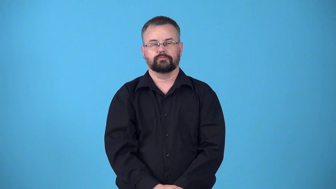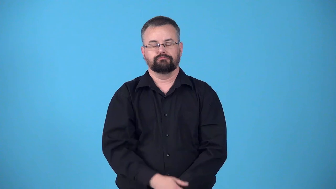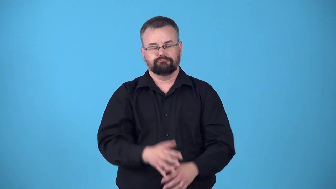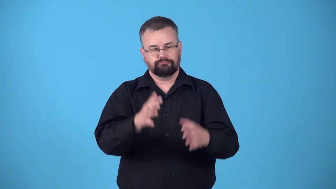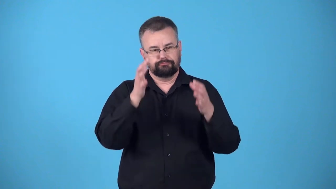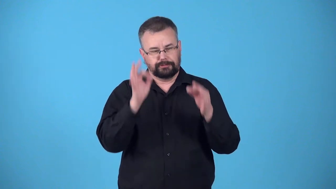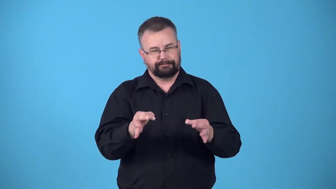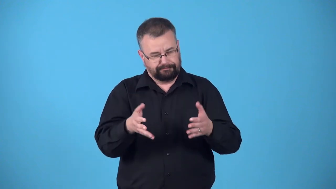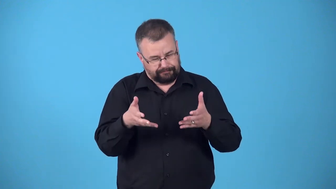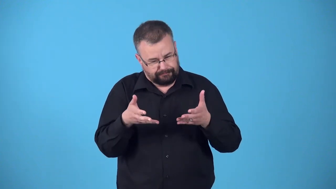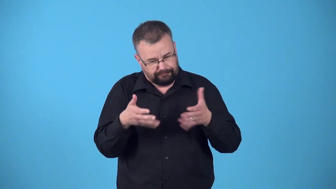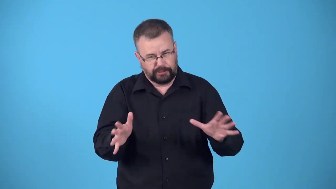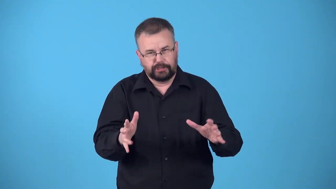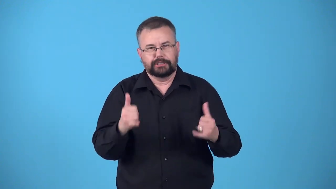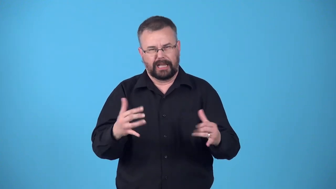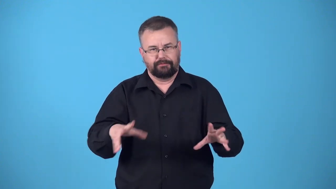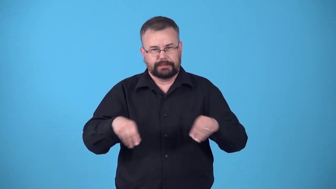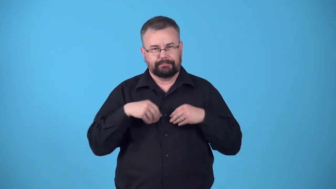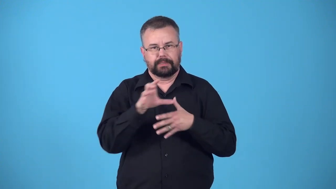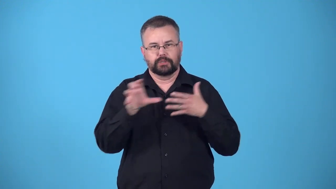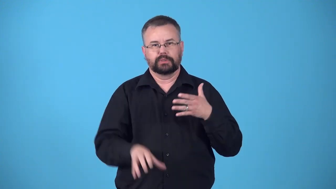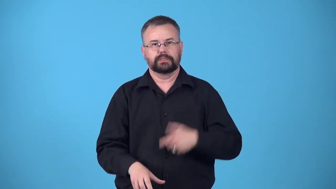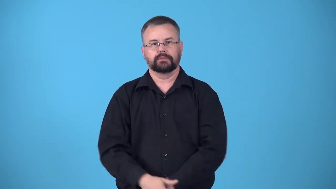die is cast